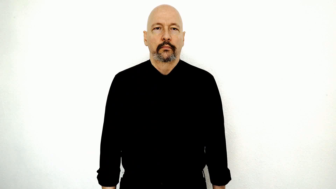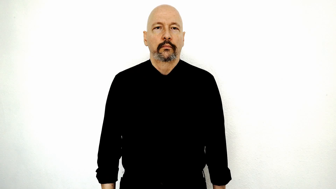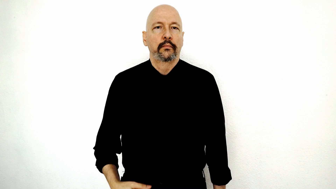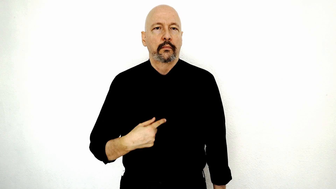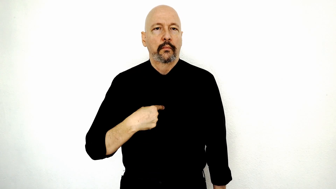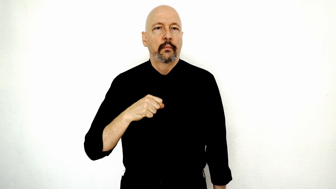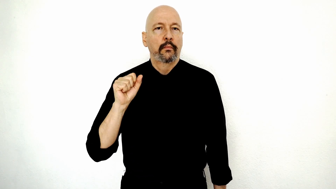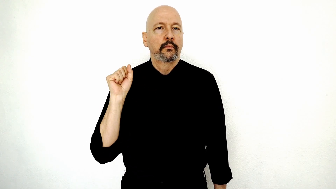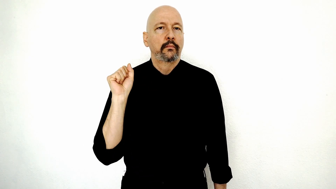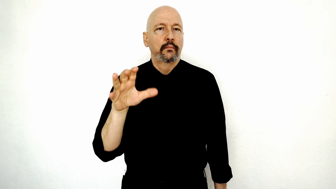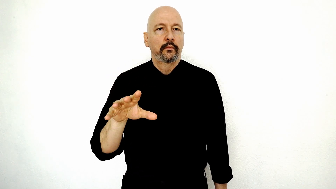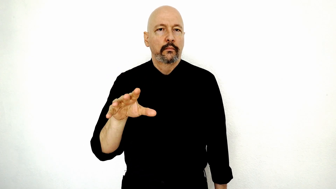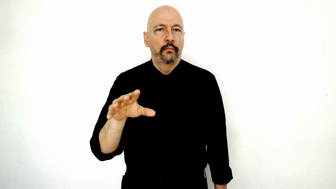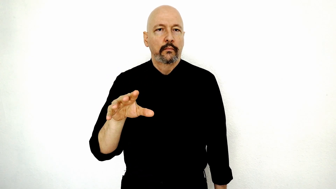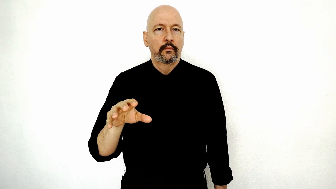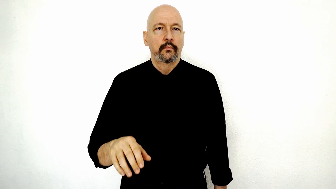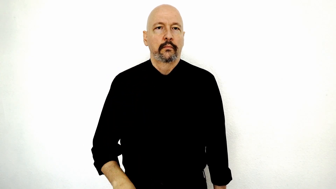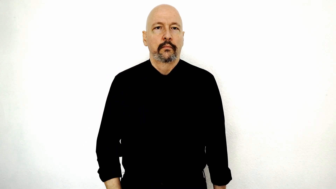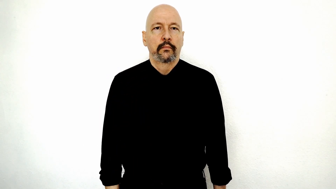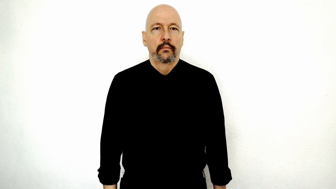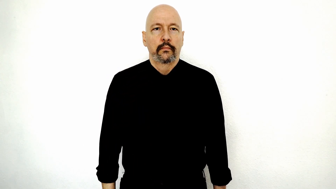I SEND-you